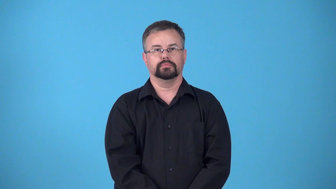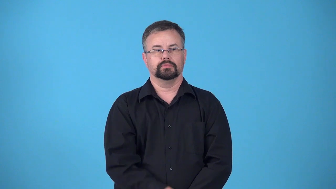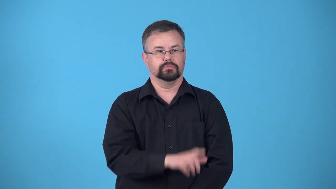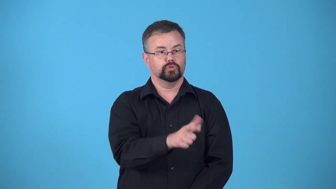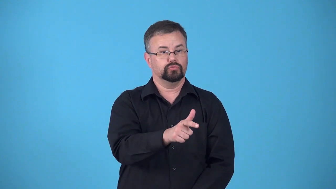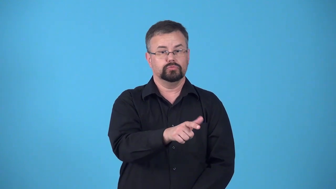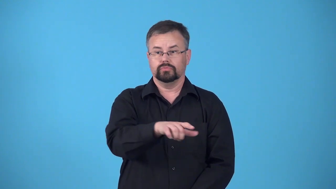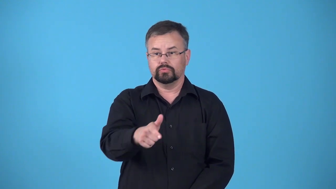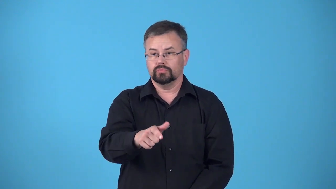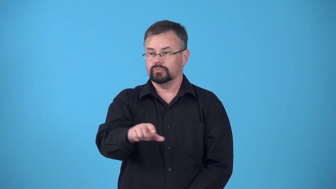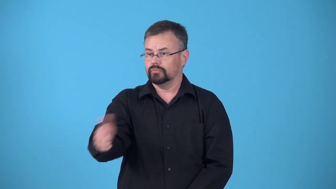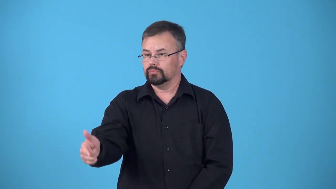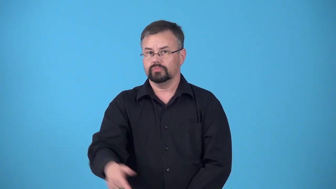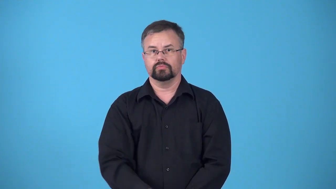one by one